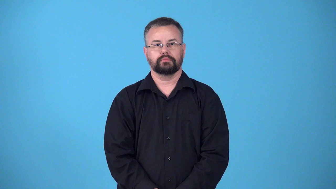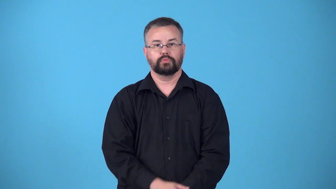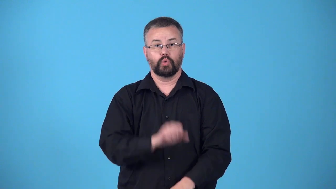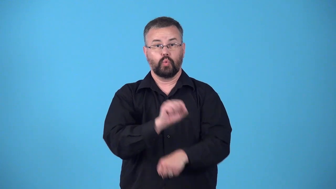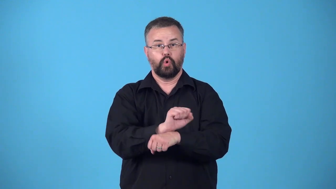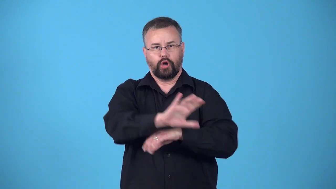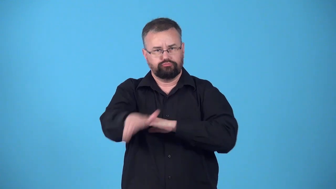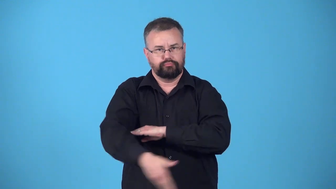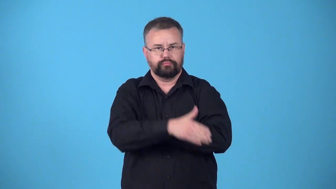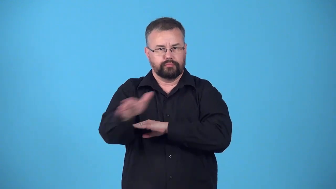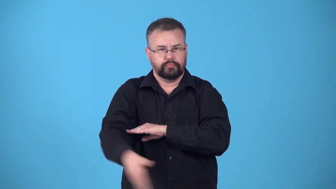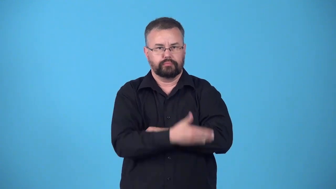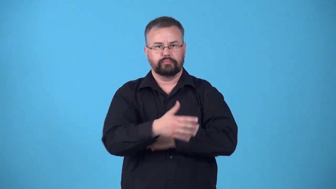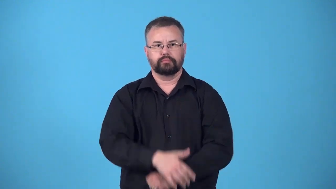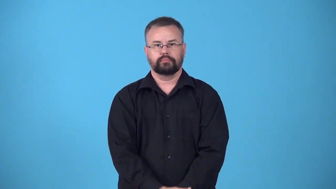graveyard shift